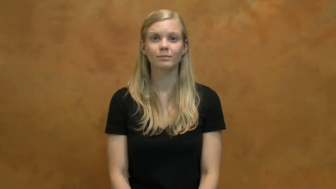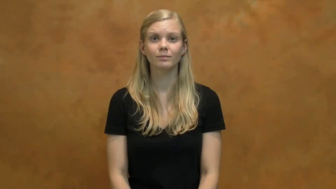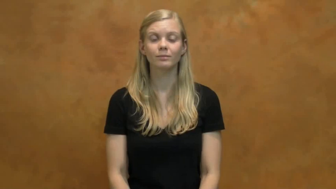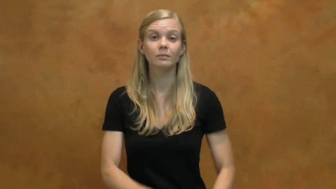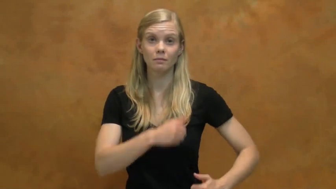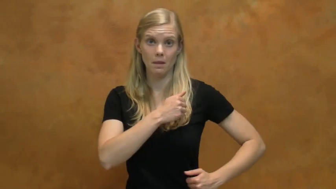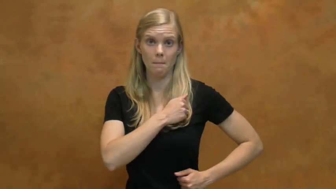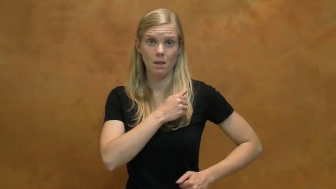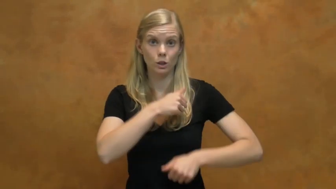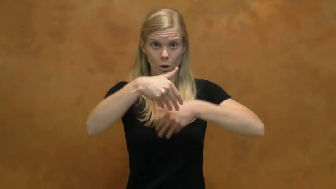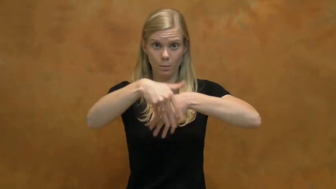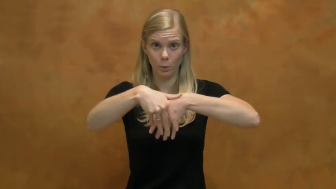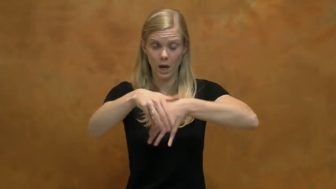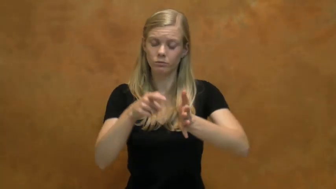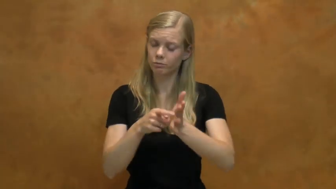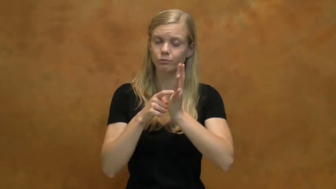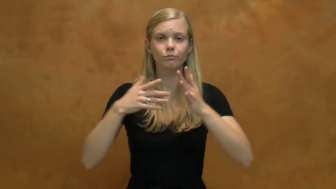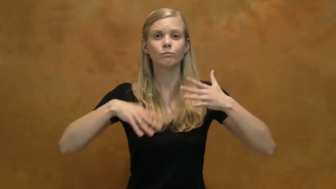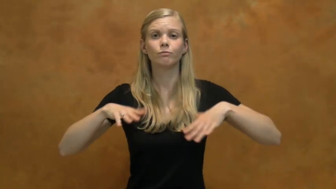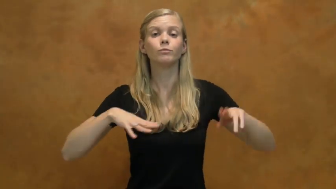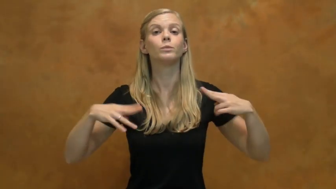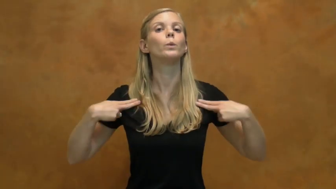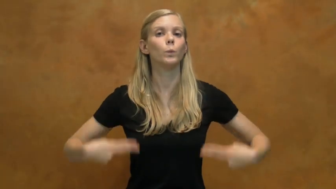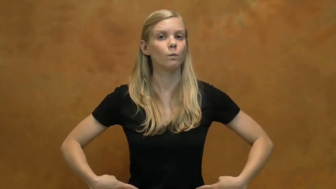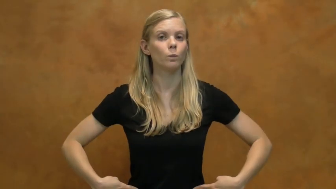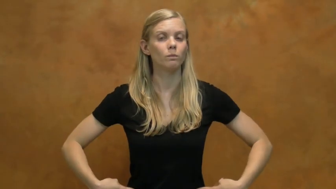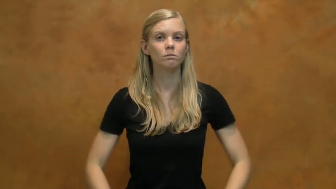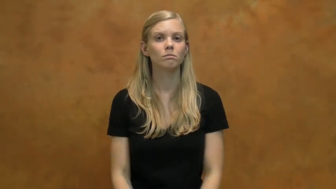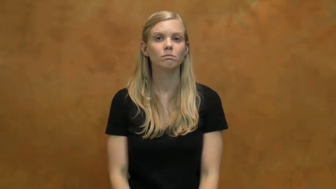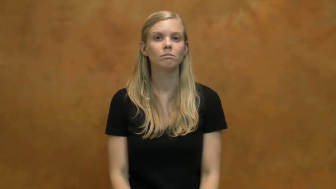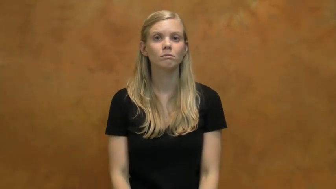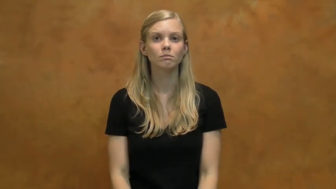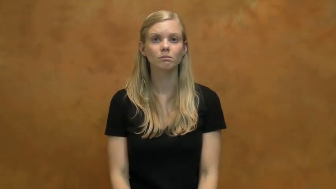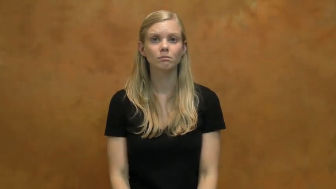dress parade